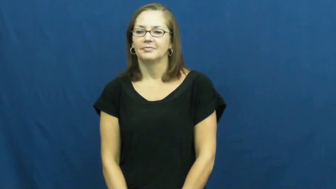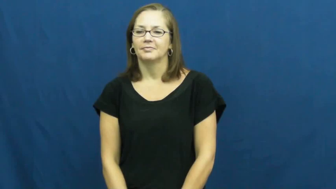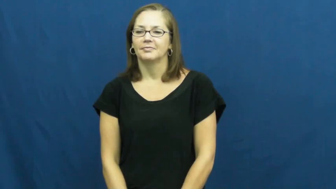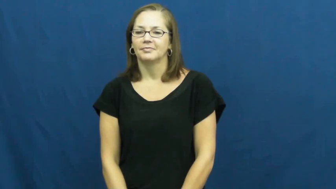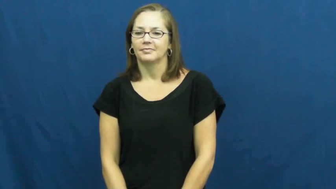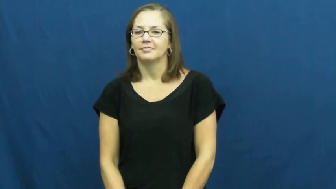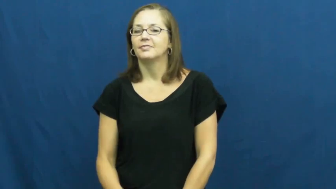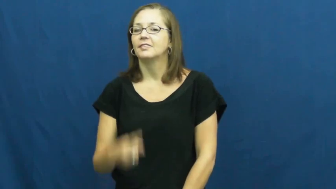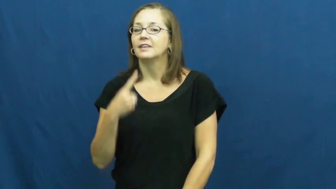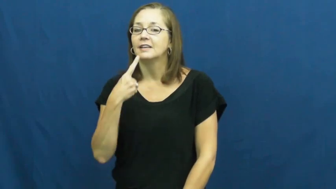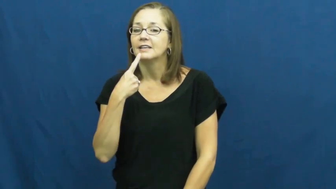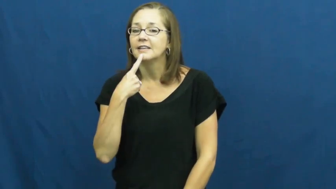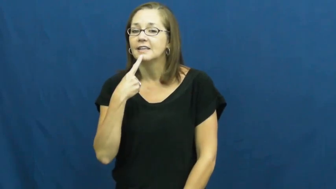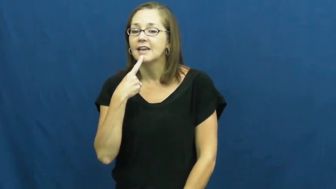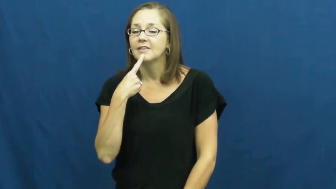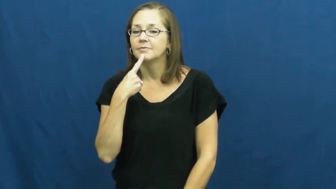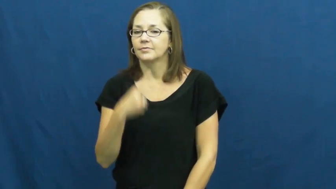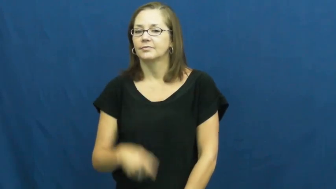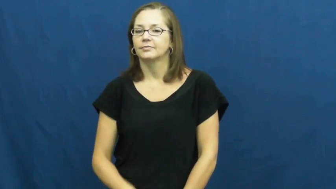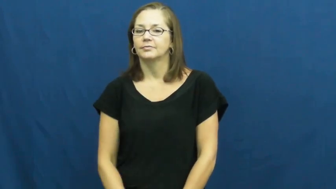pronounce